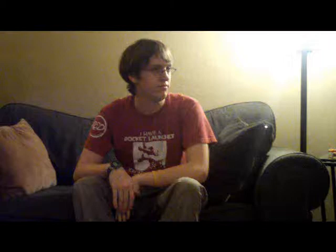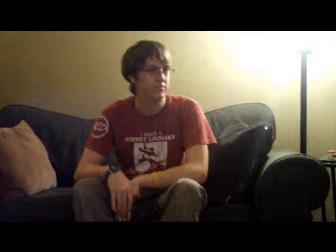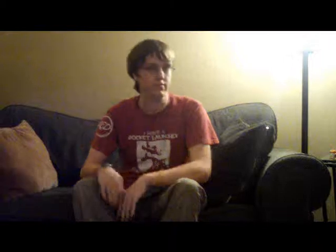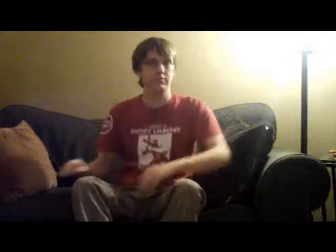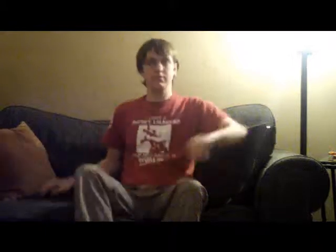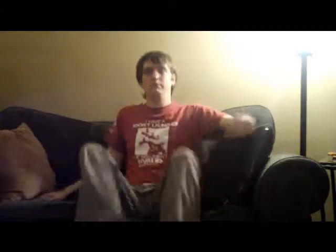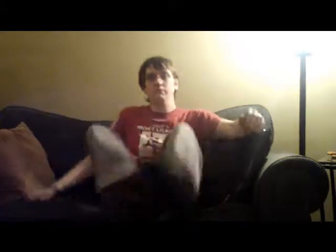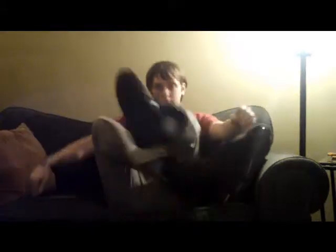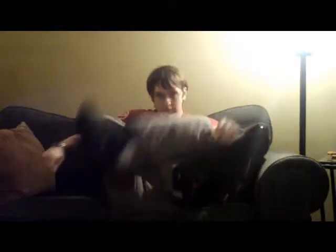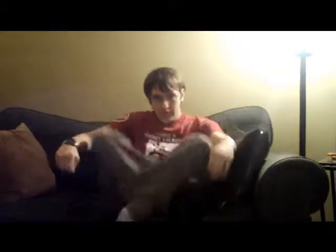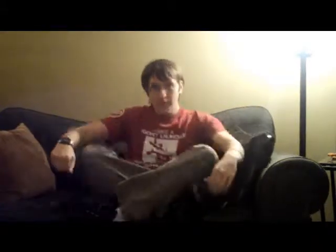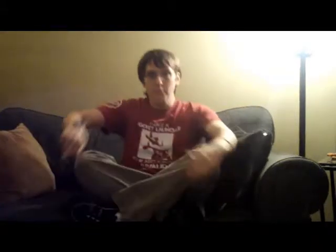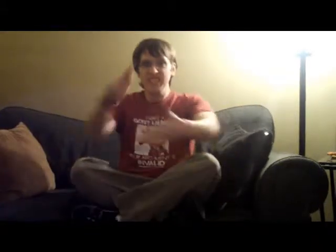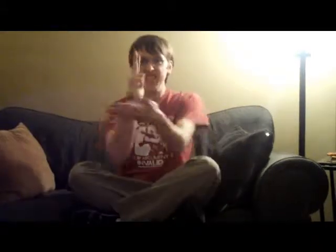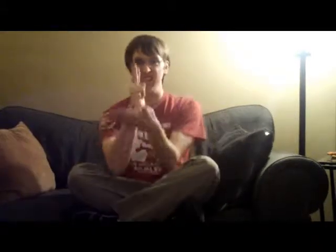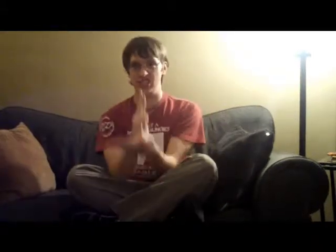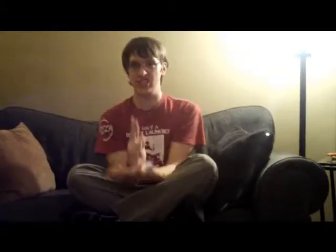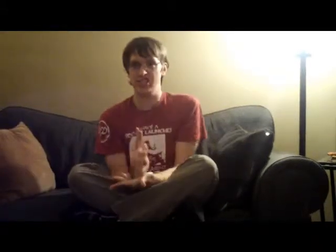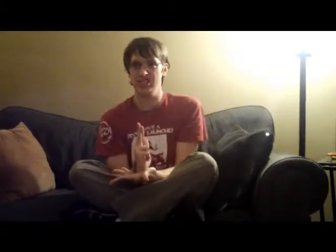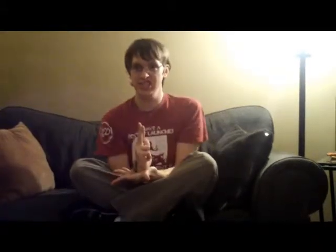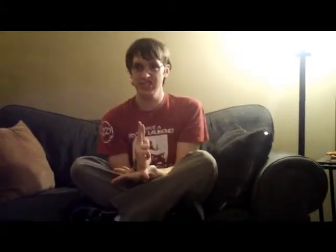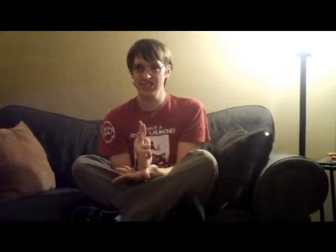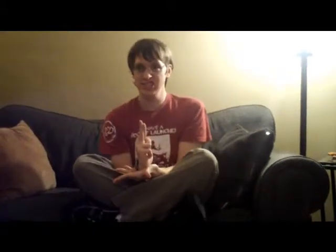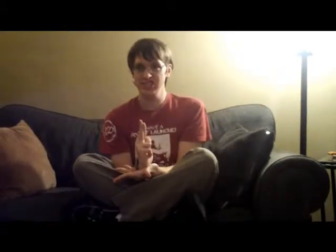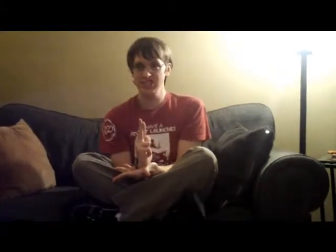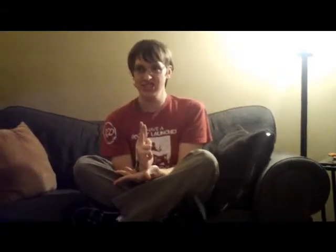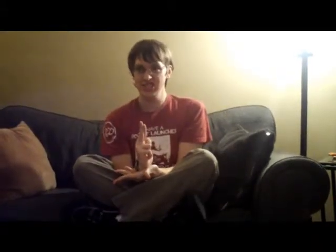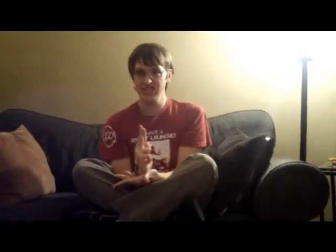Meditation